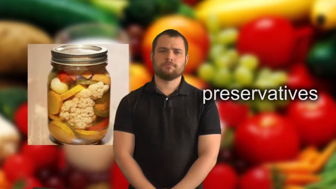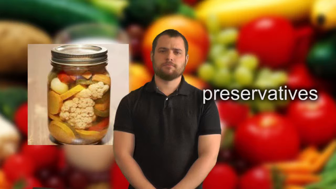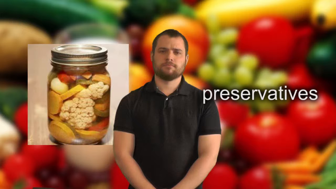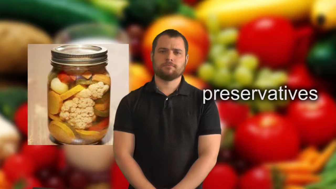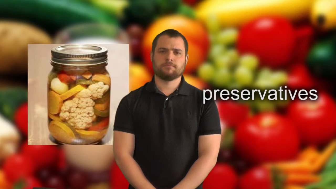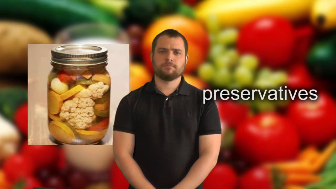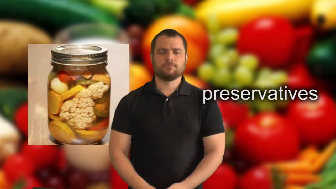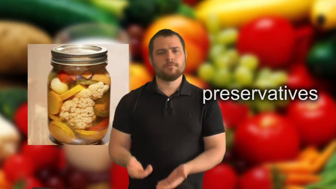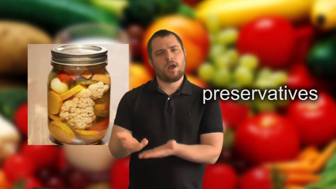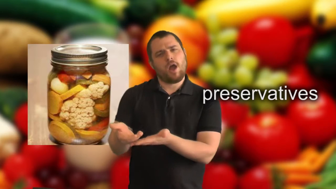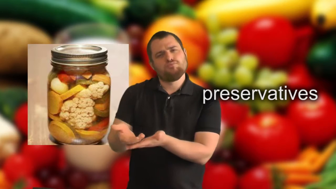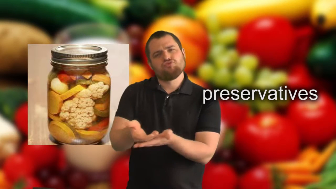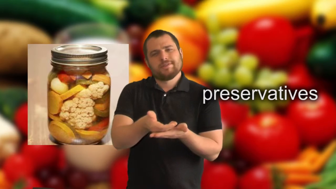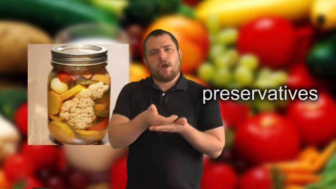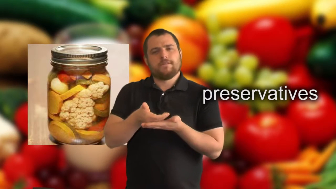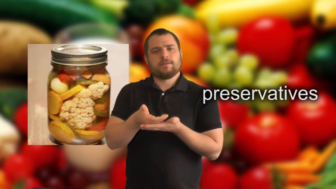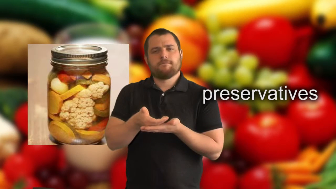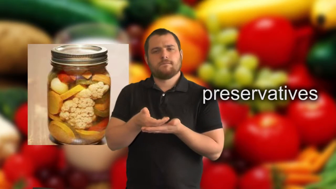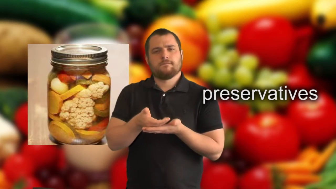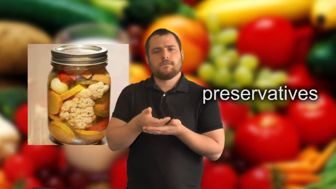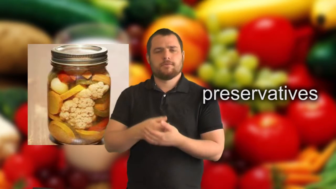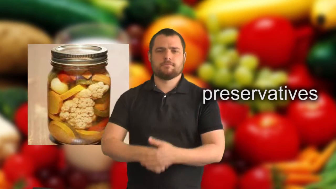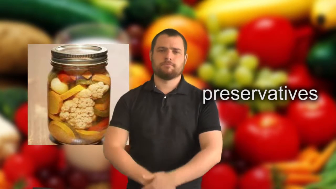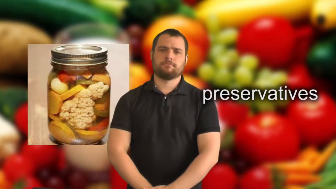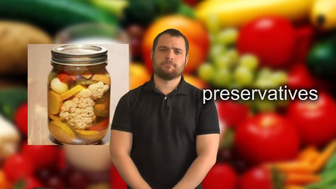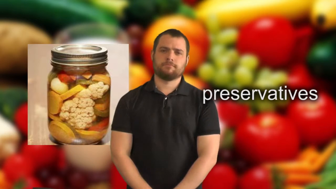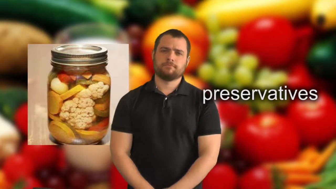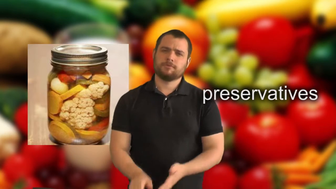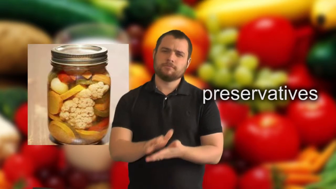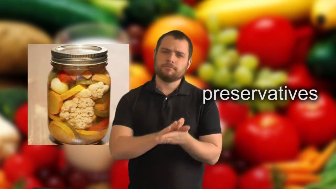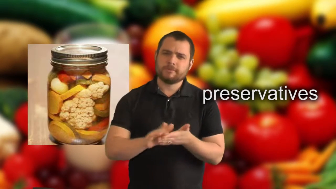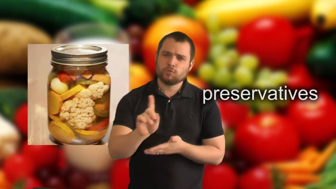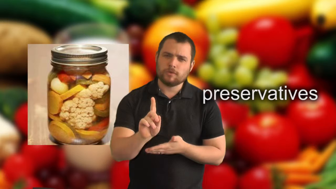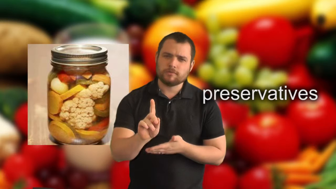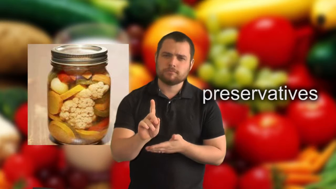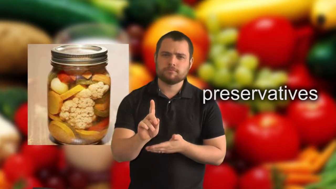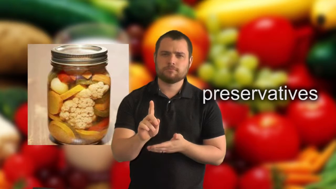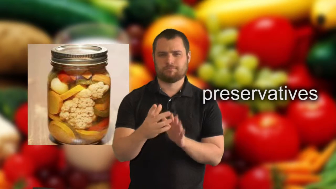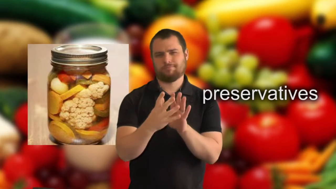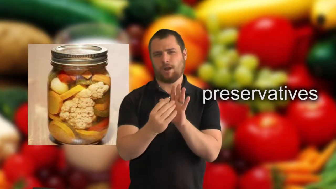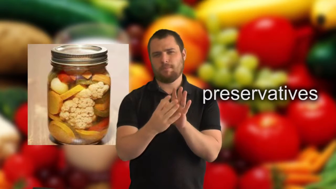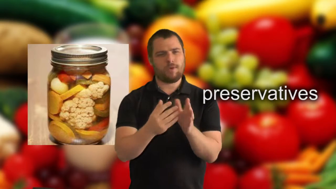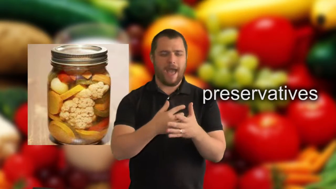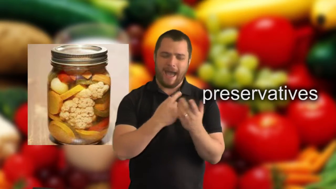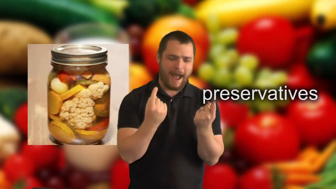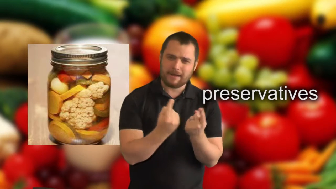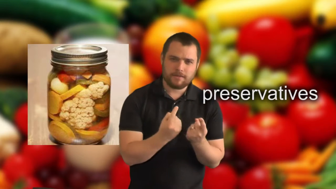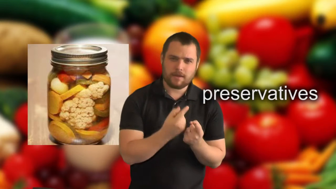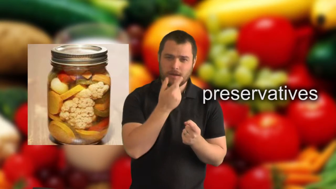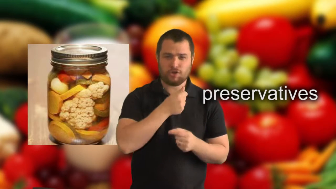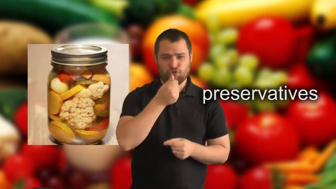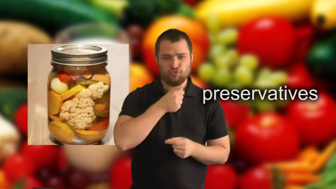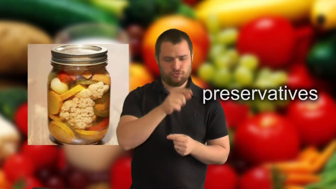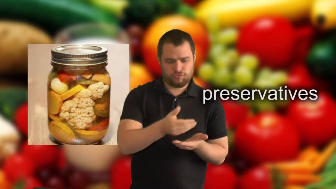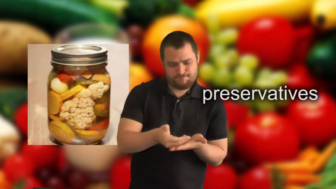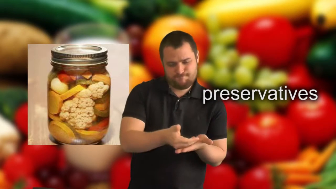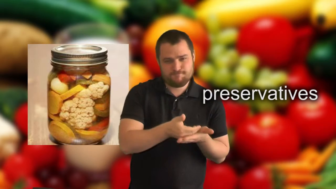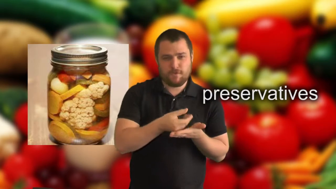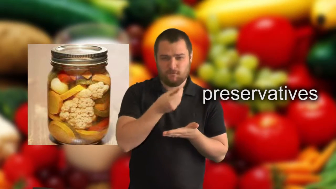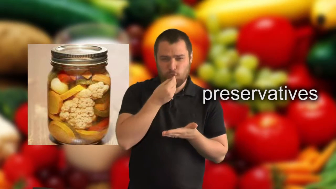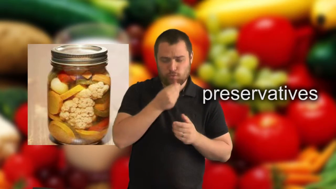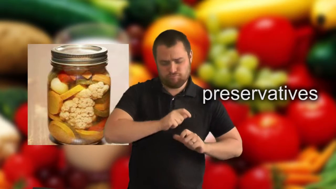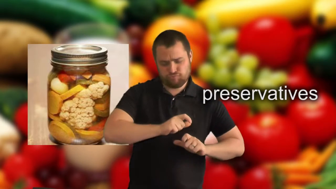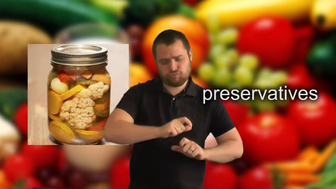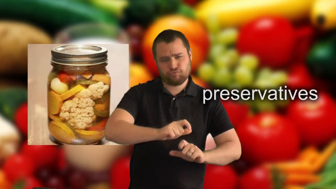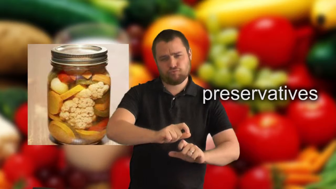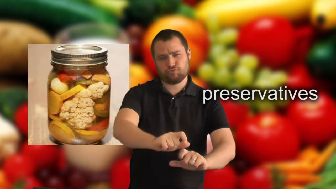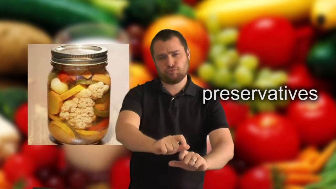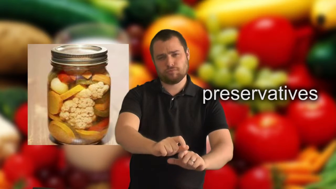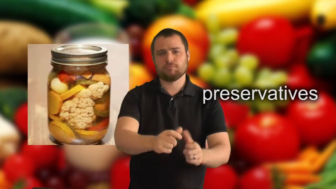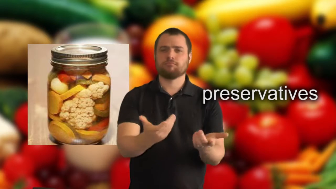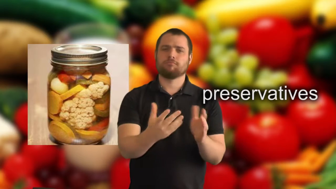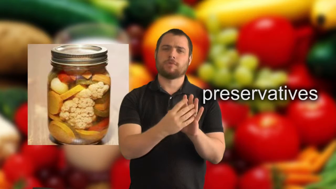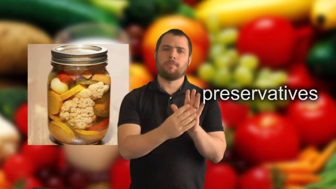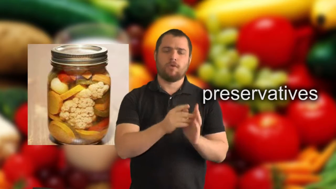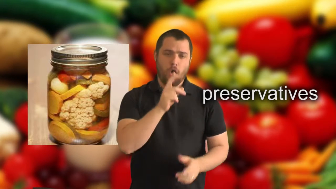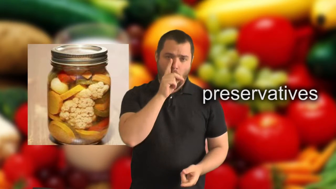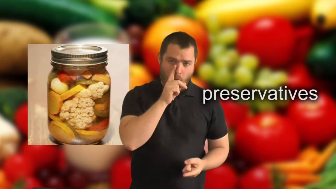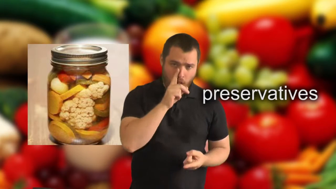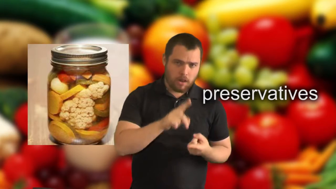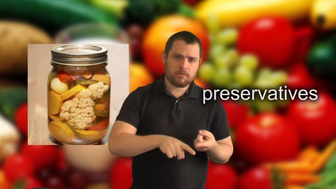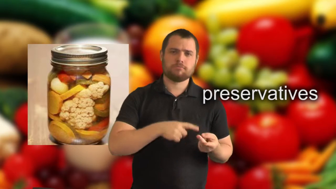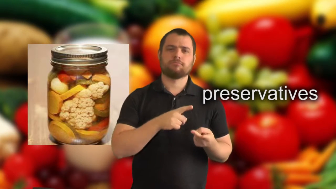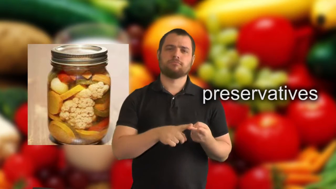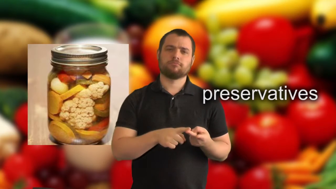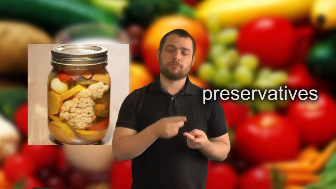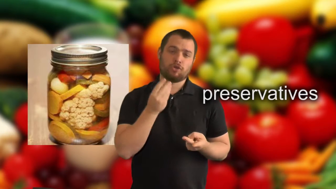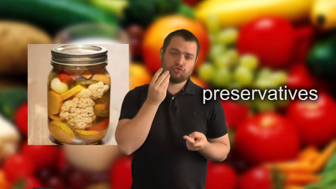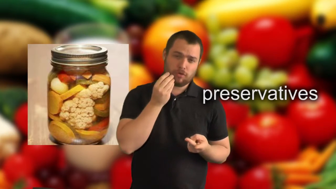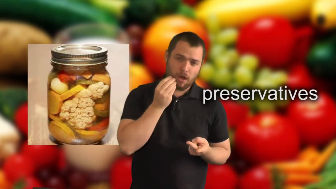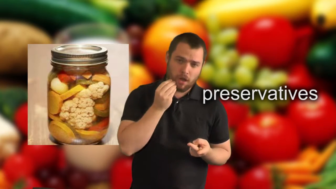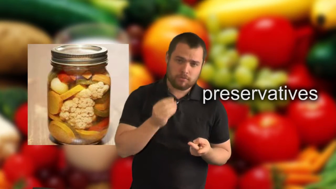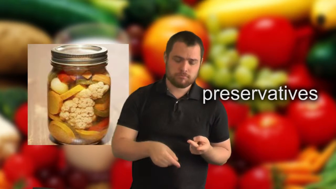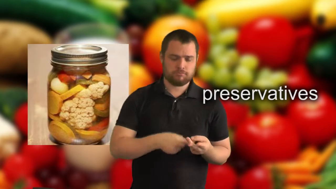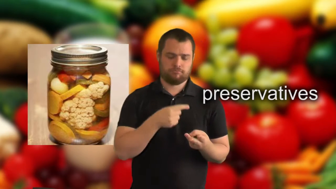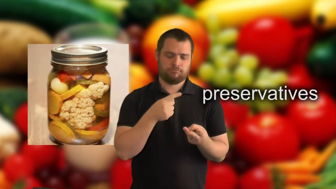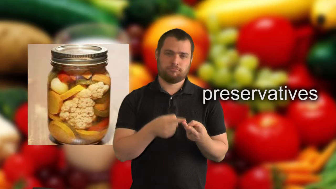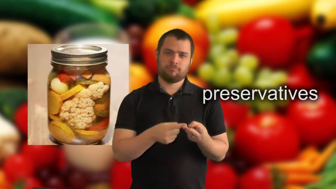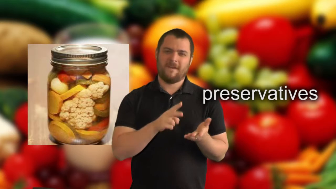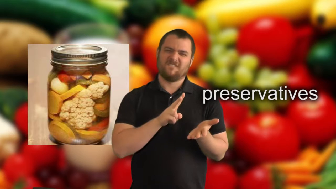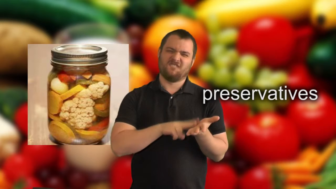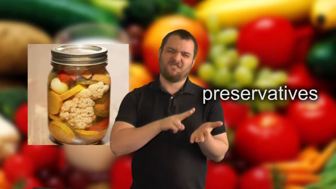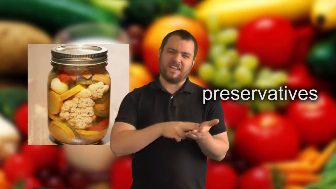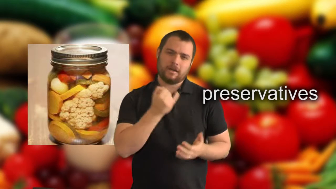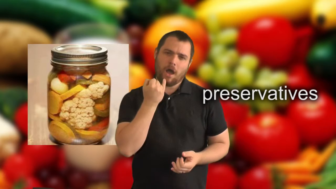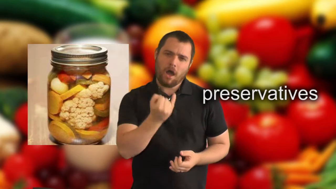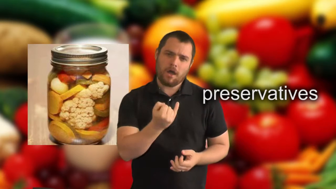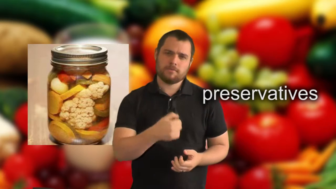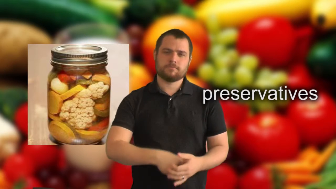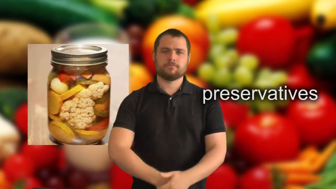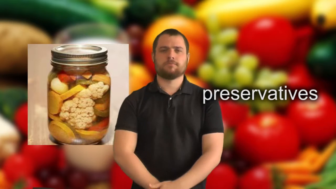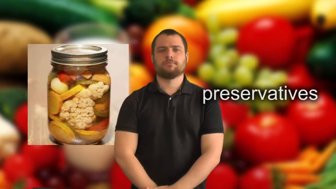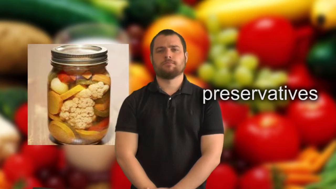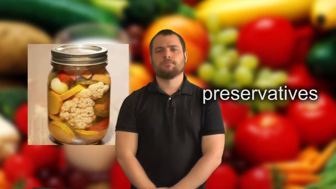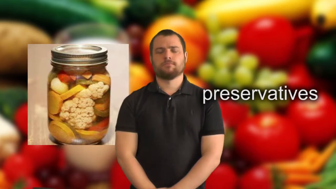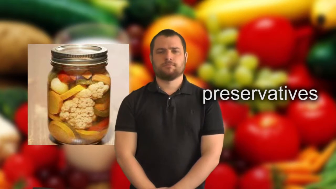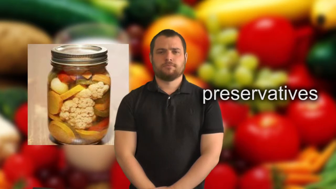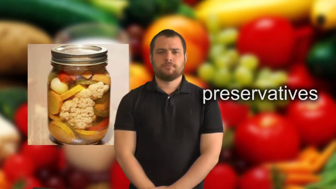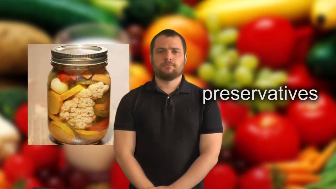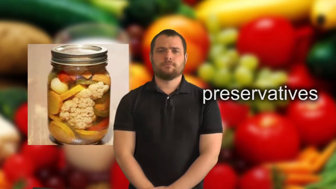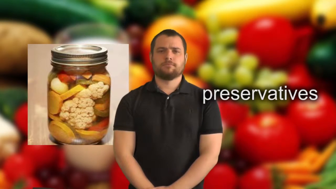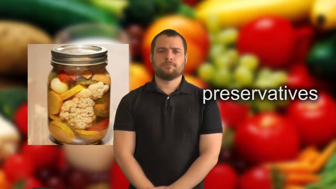preservatives